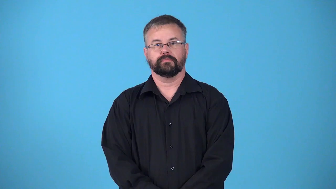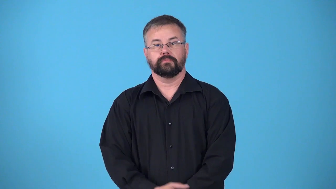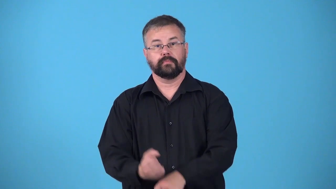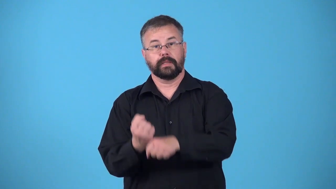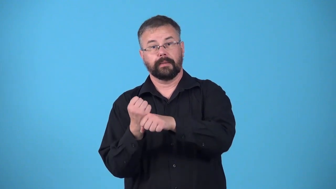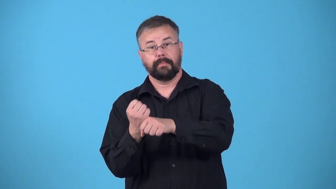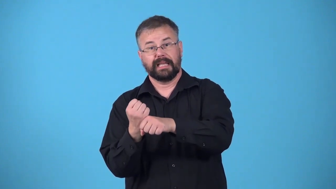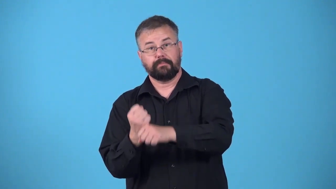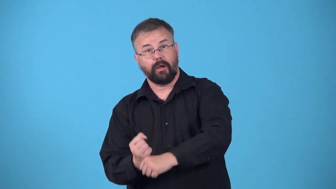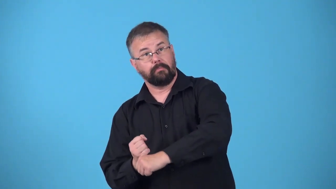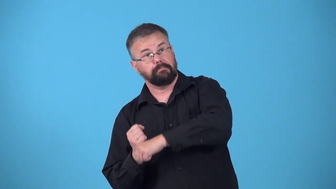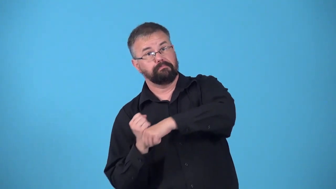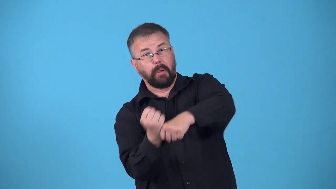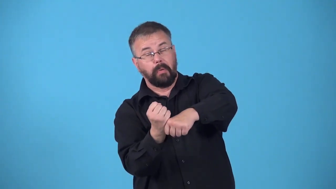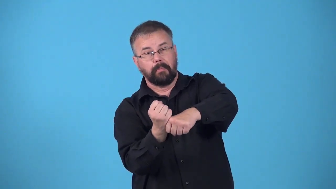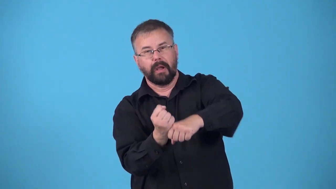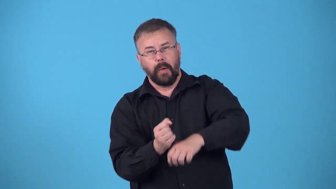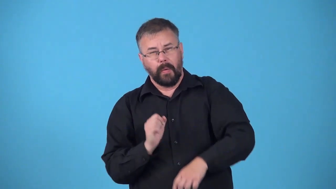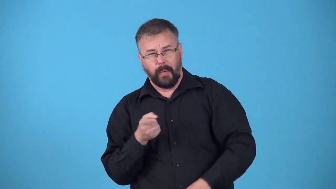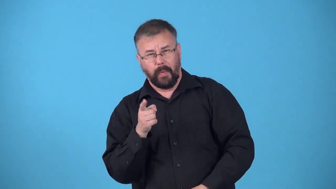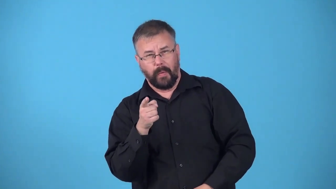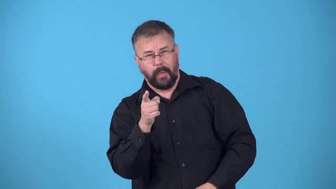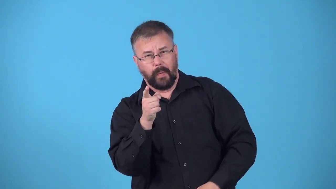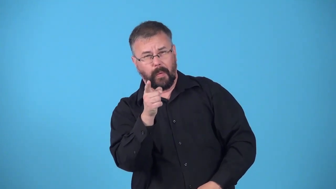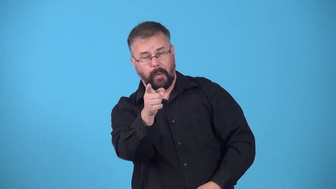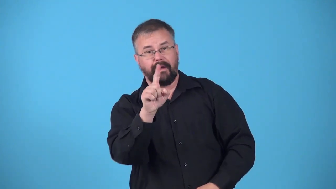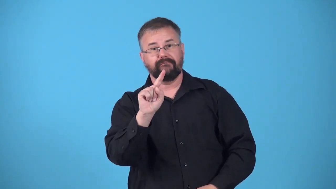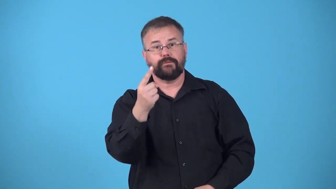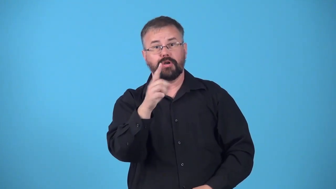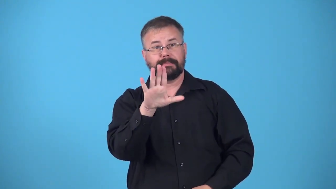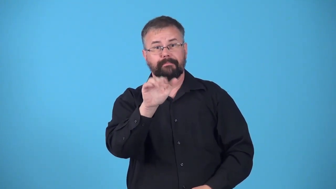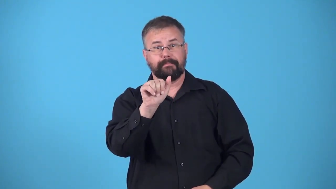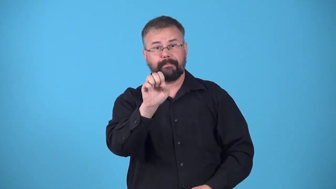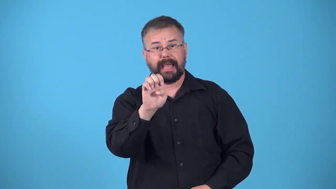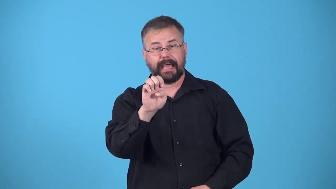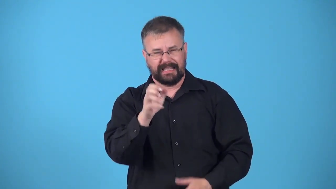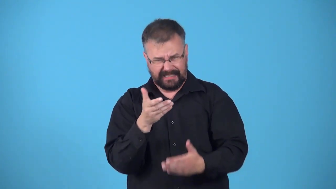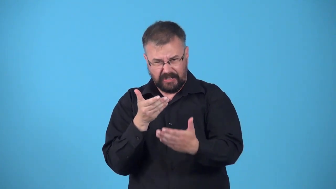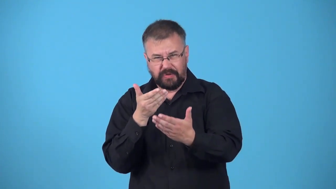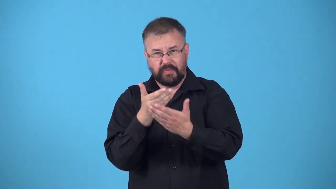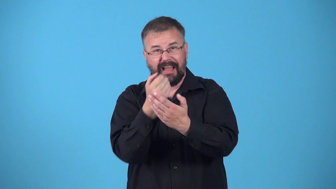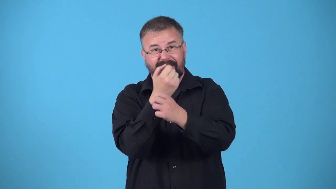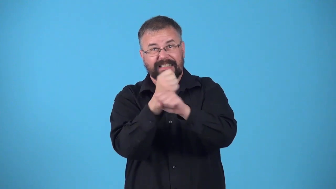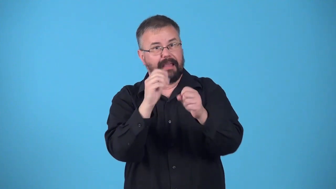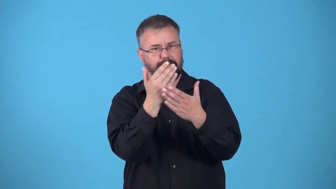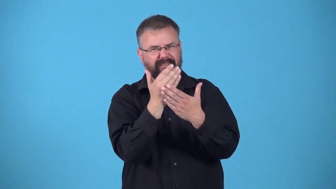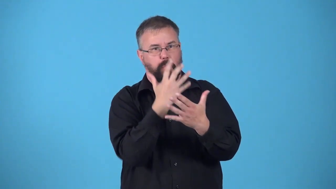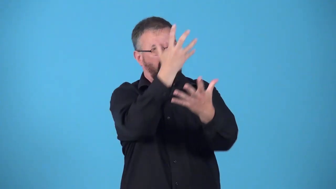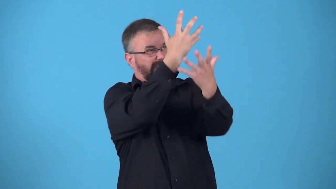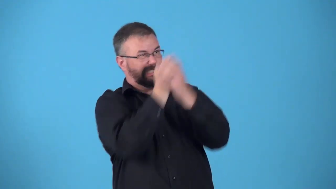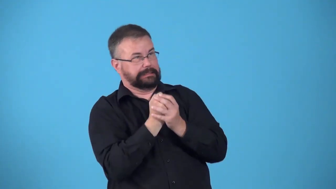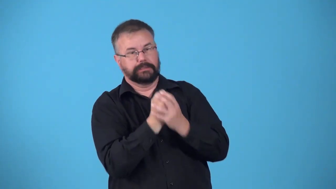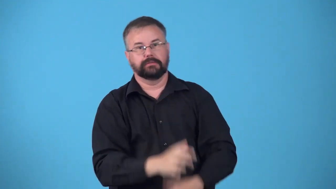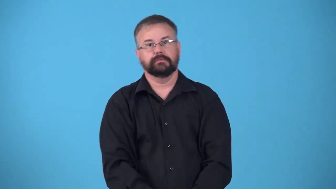beat out